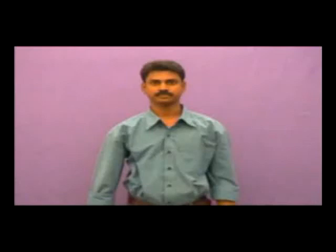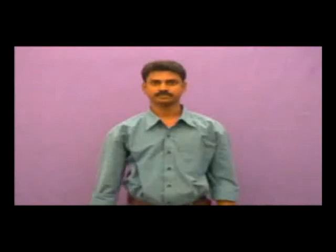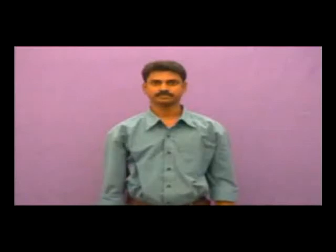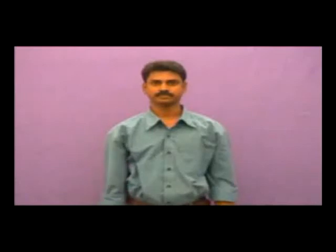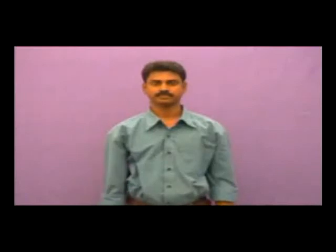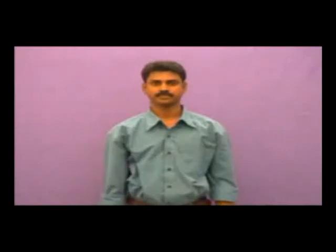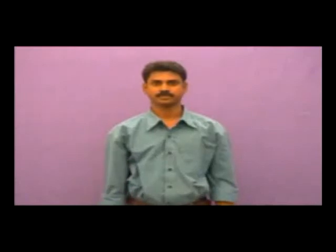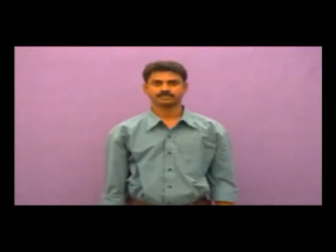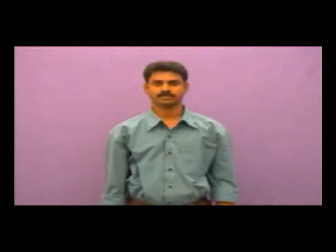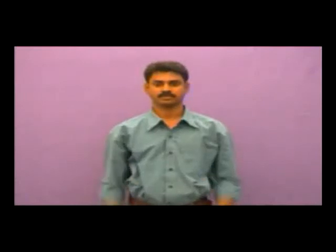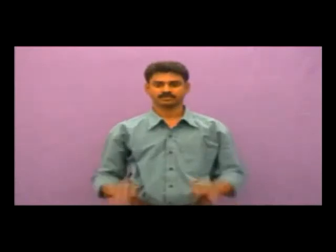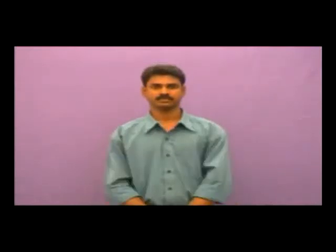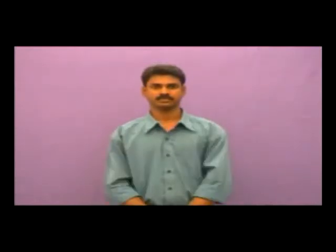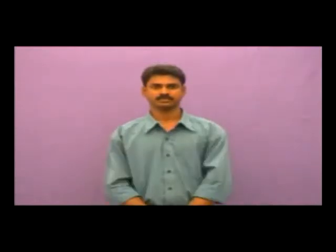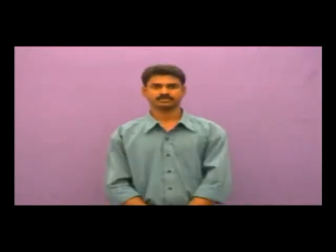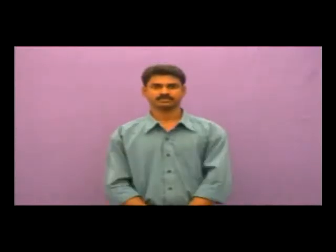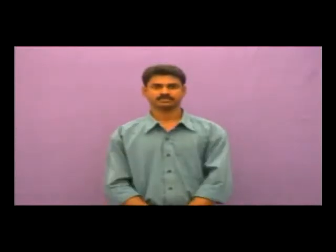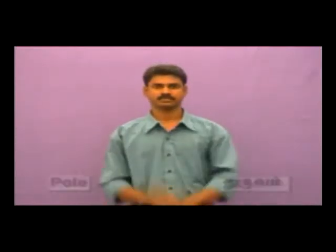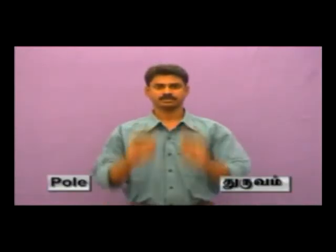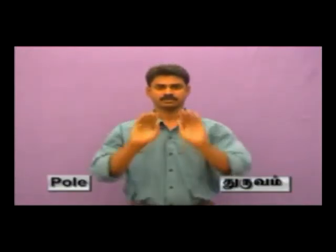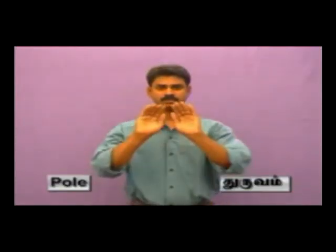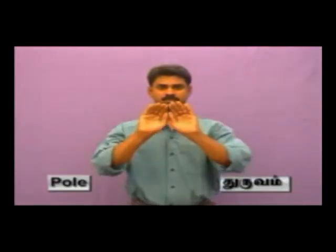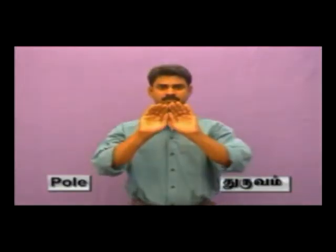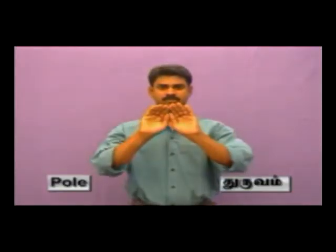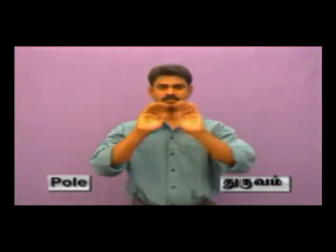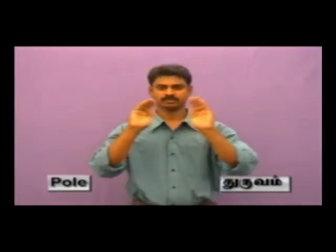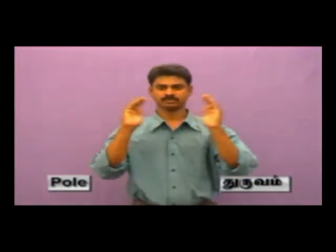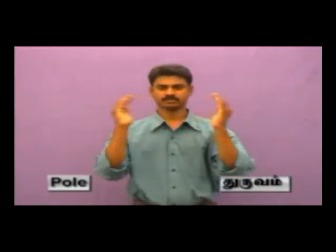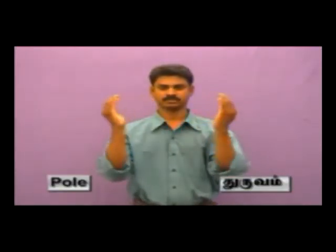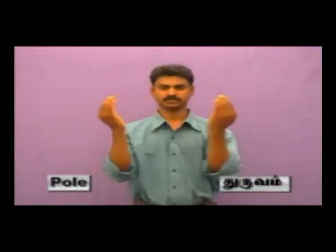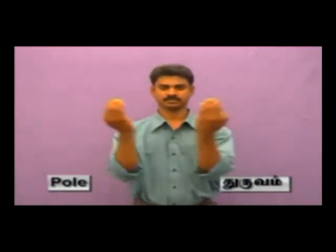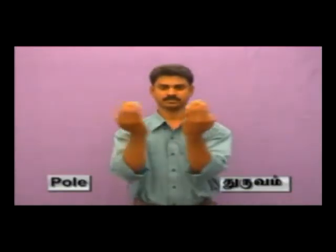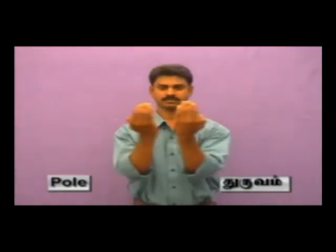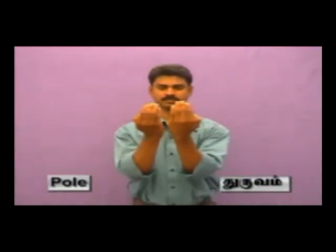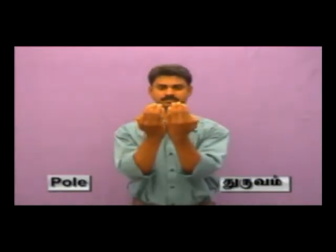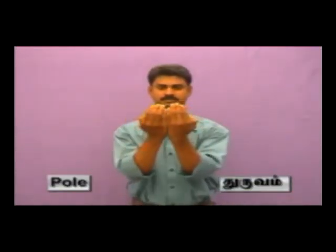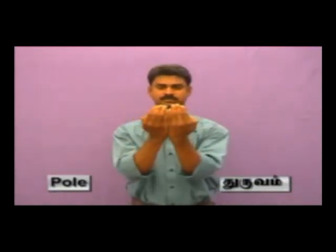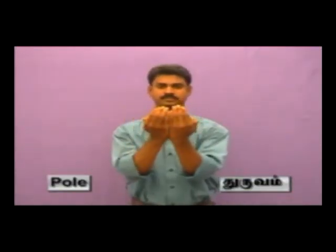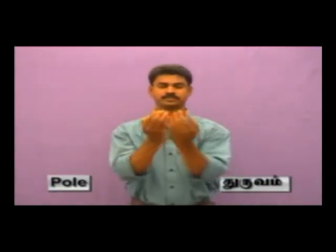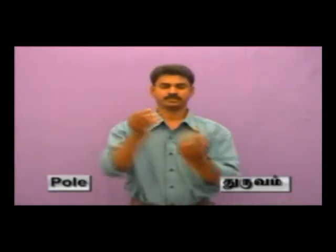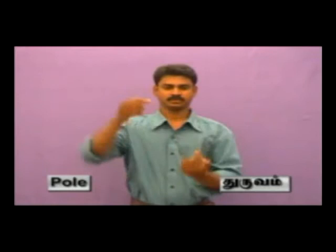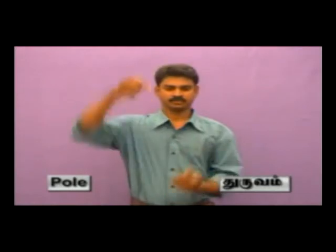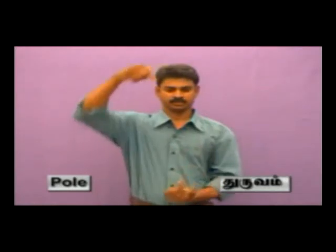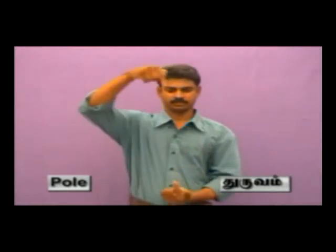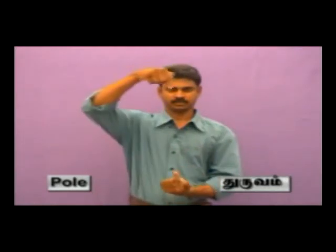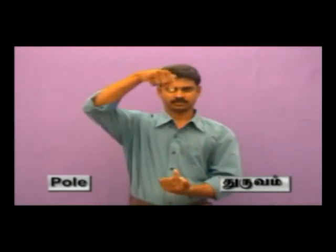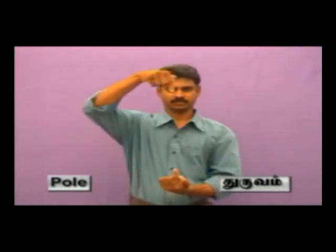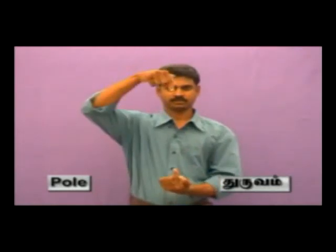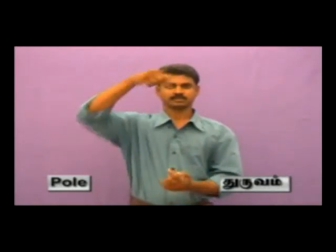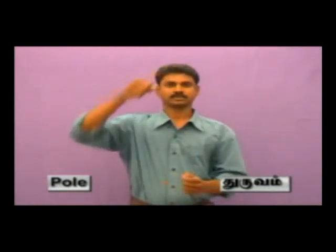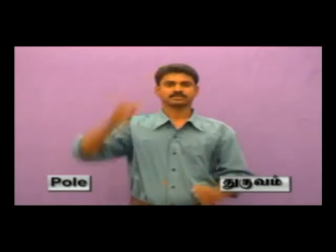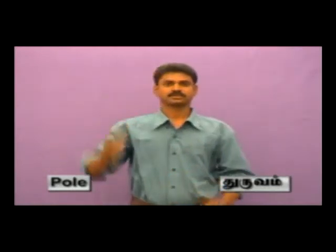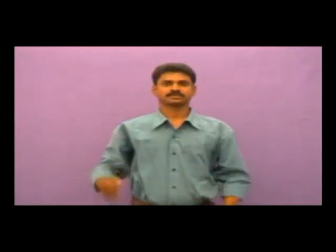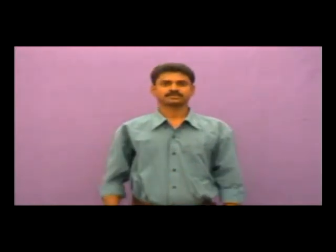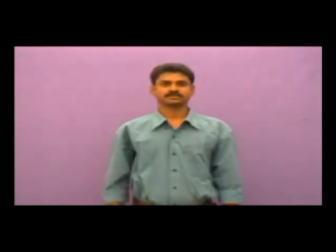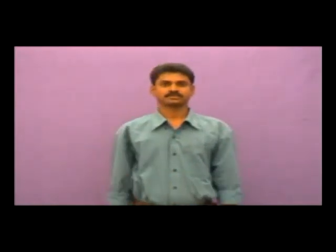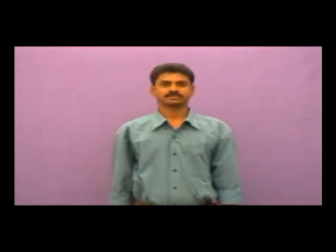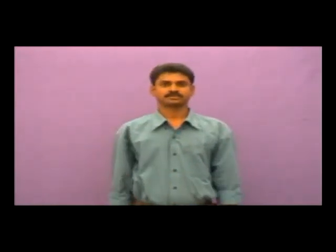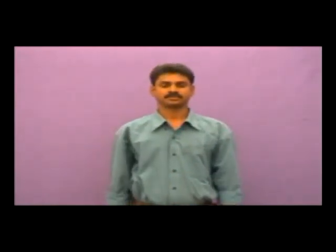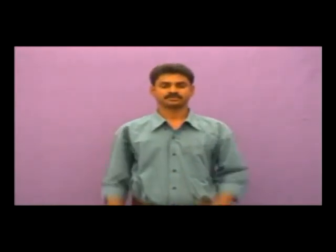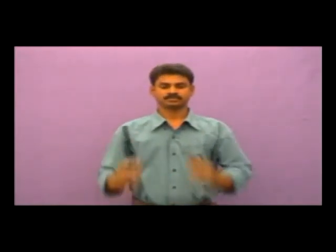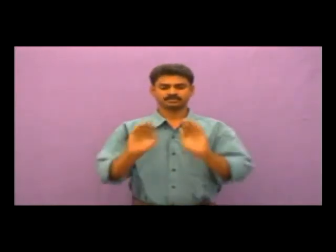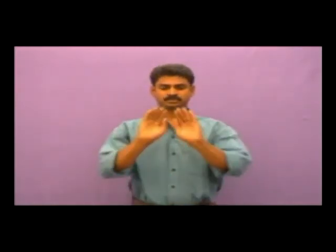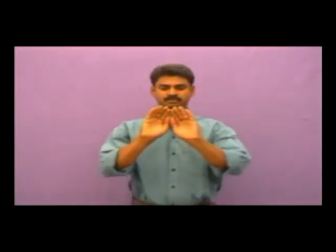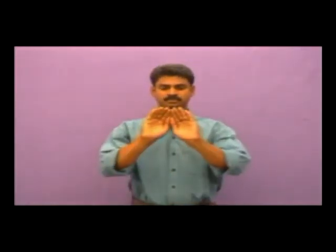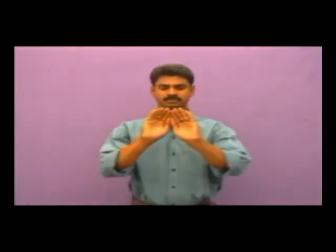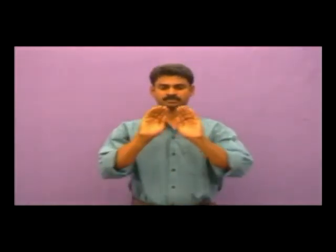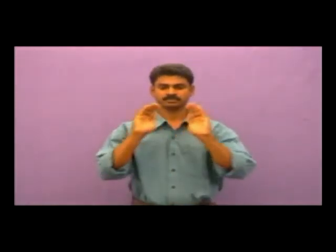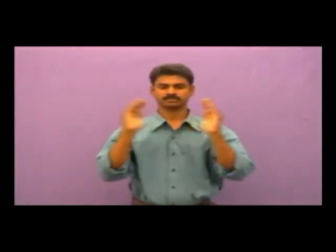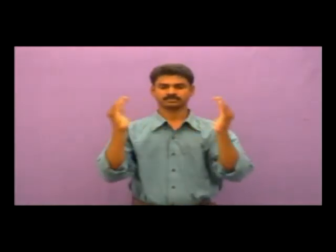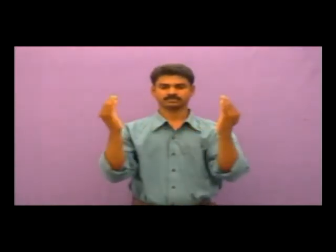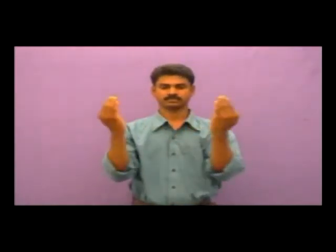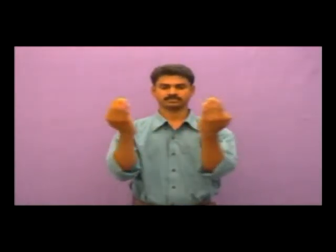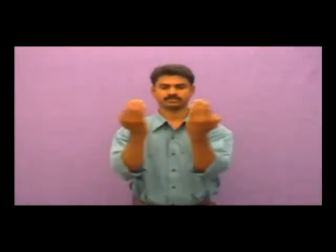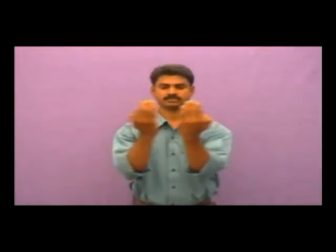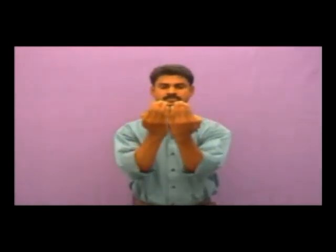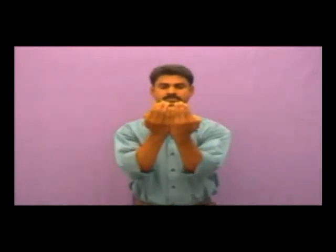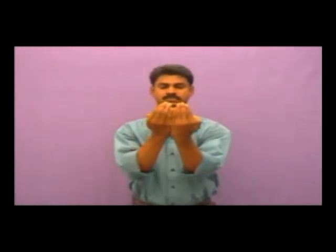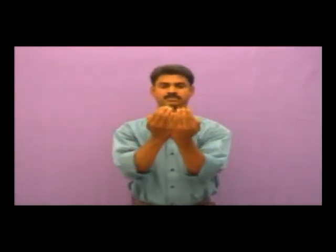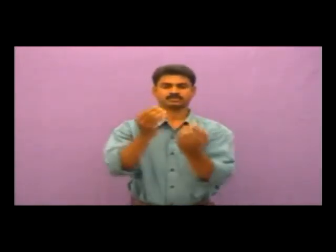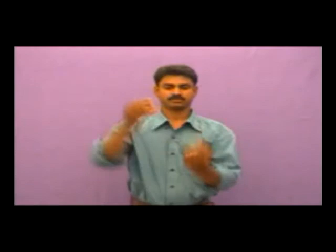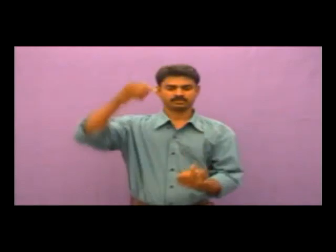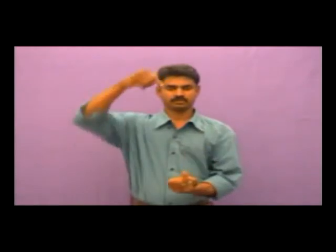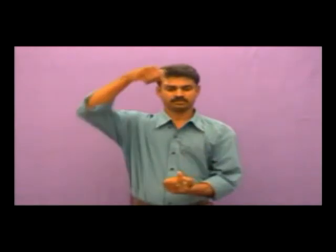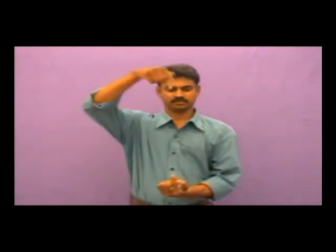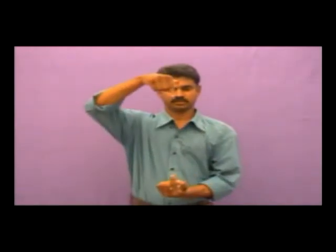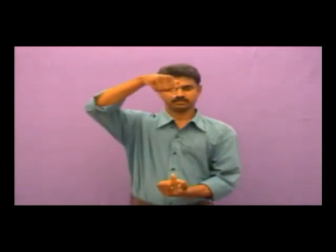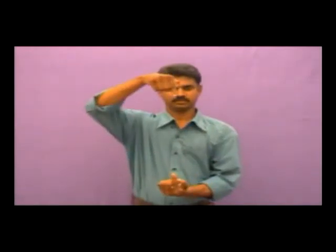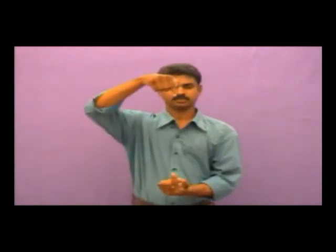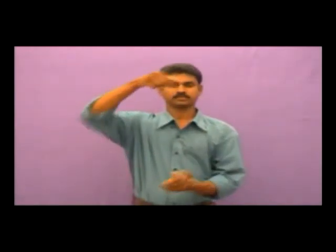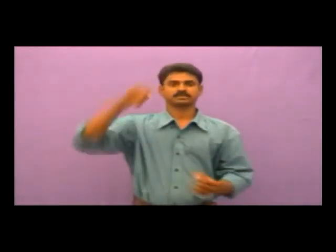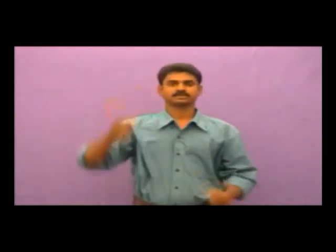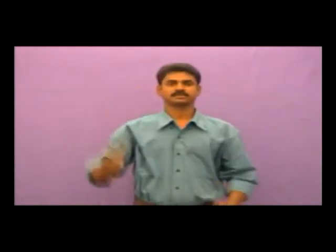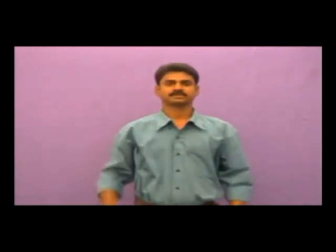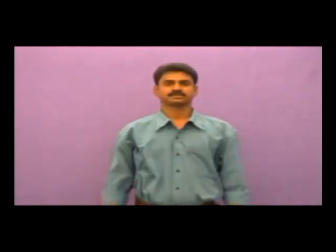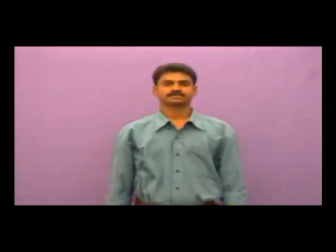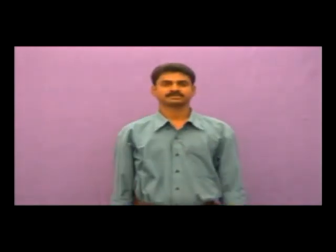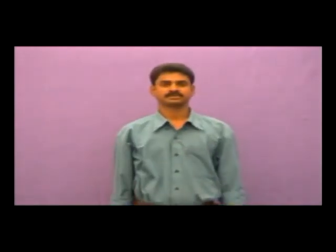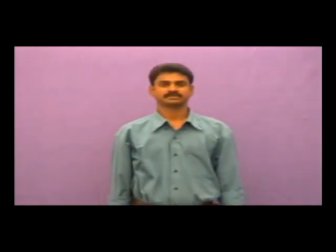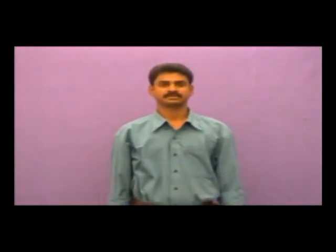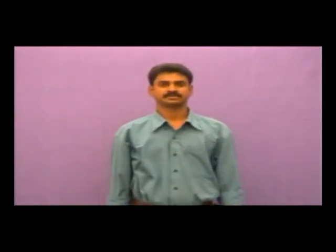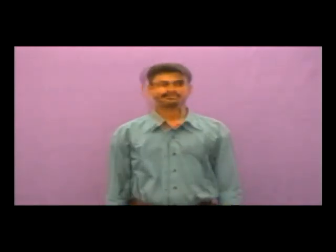Pole